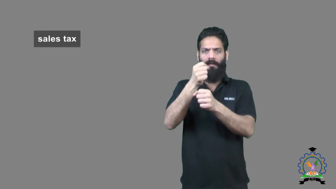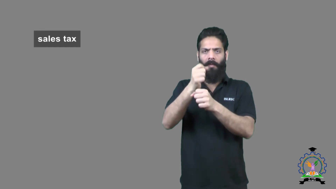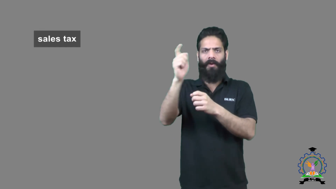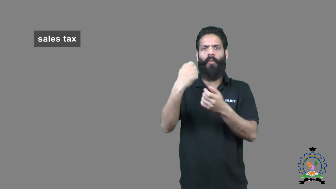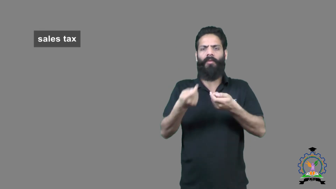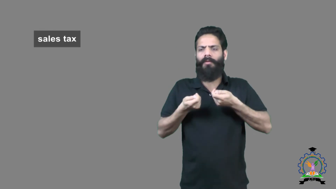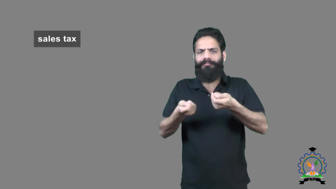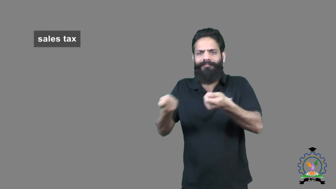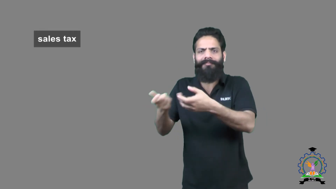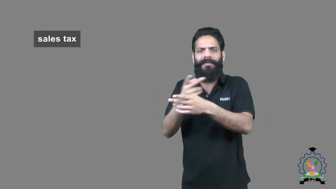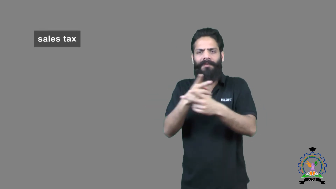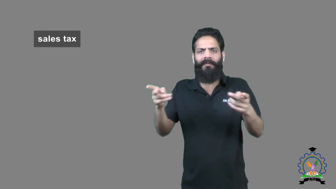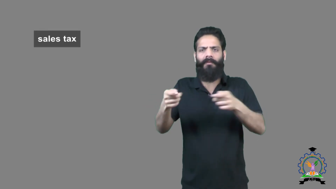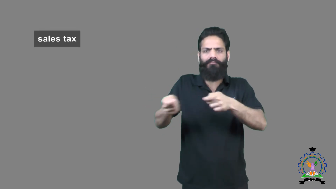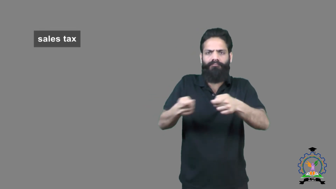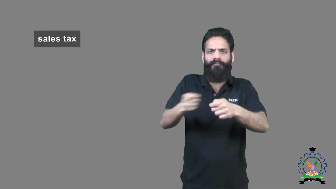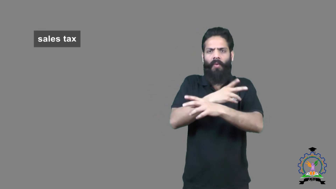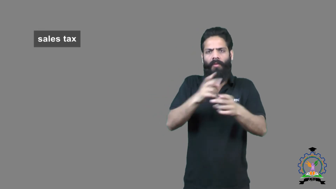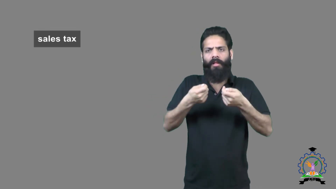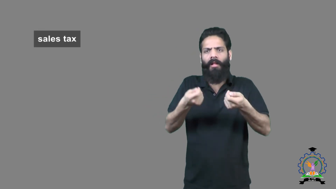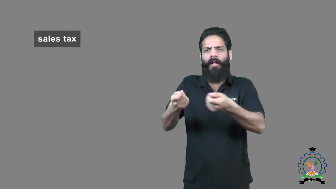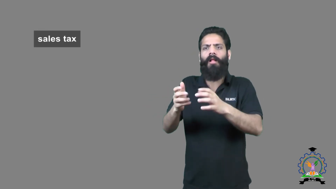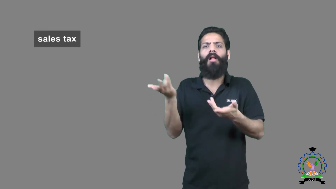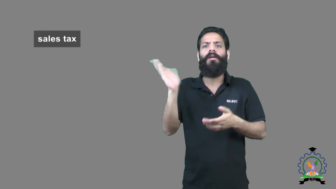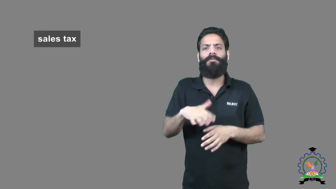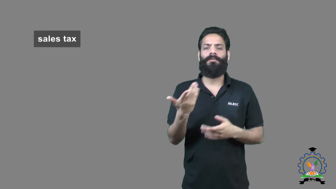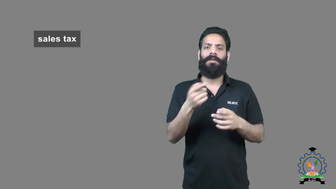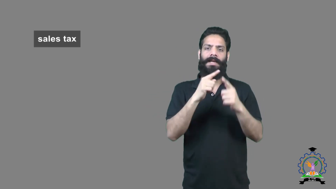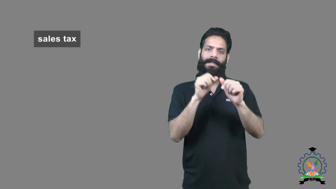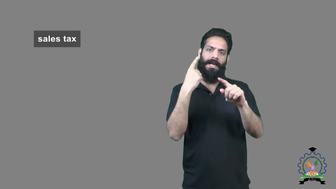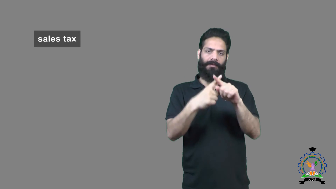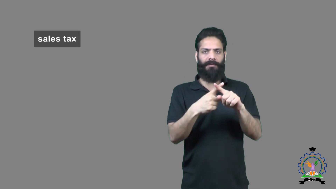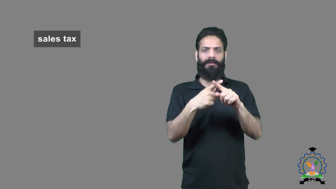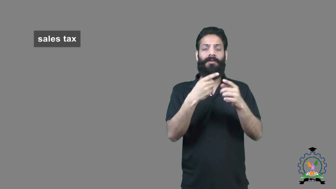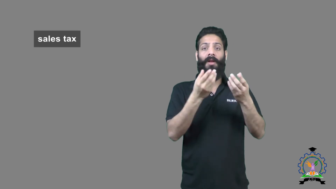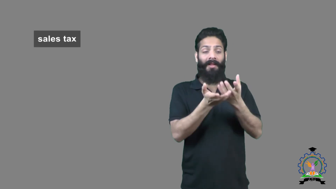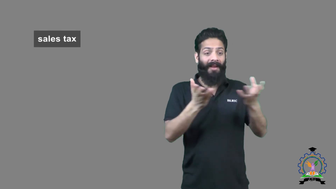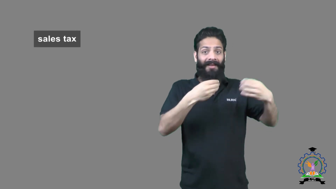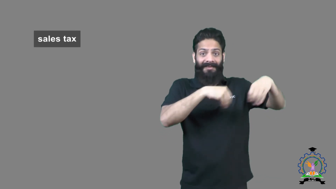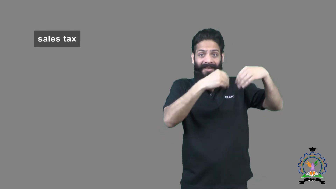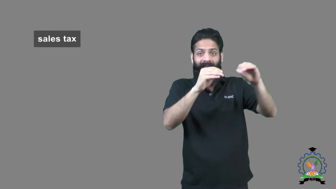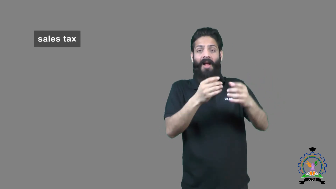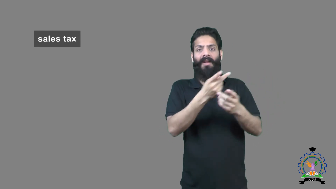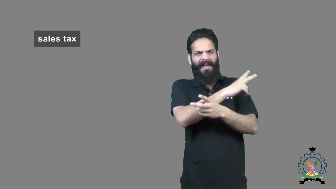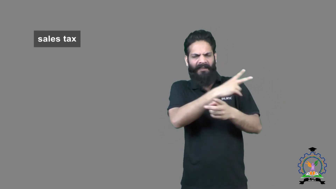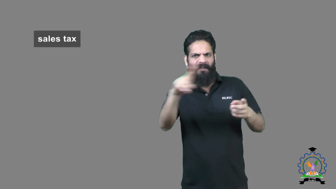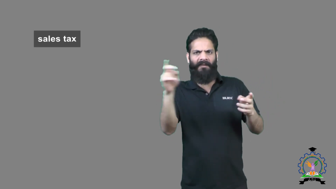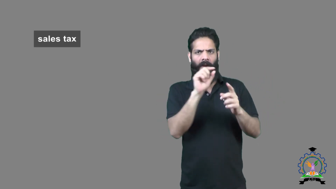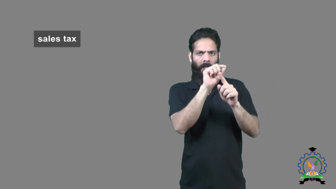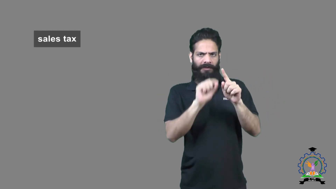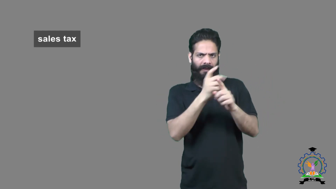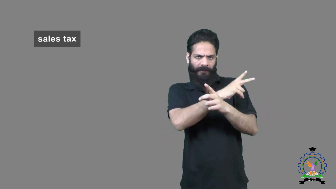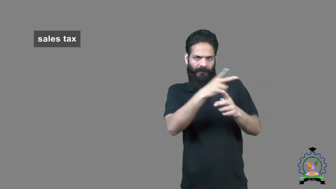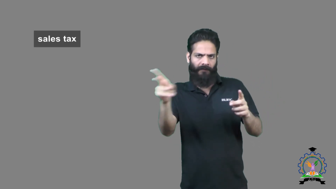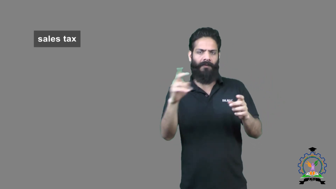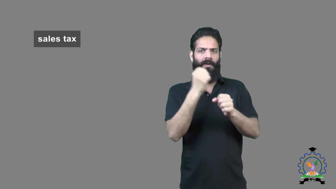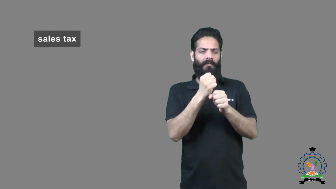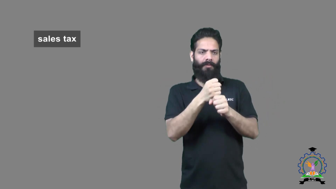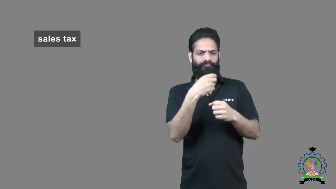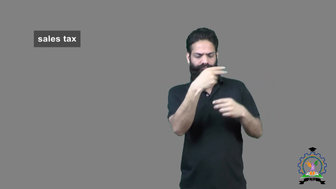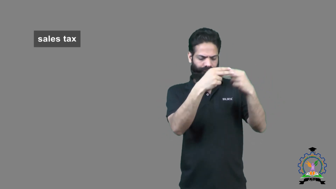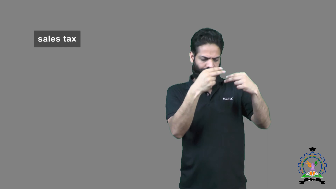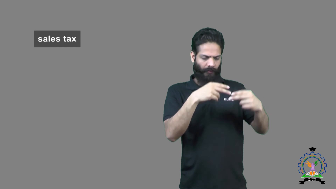sales tax